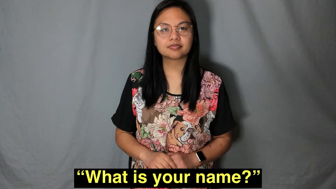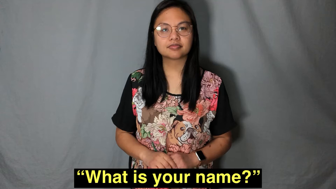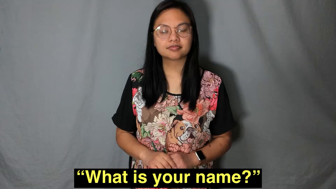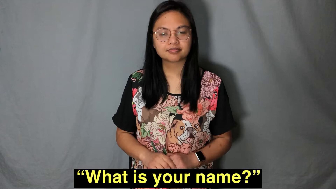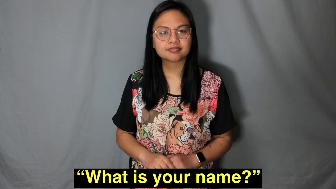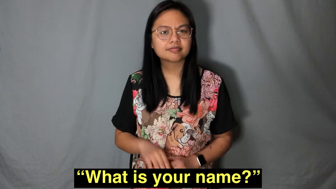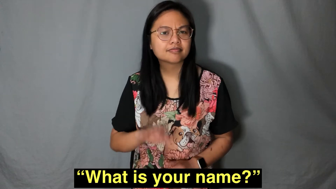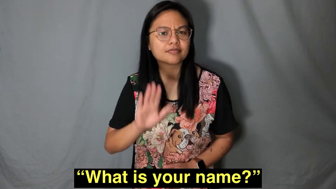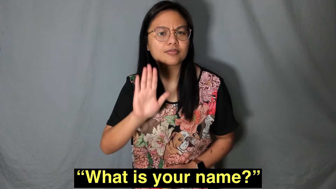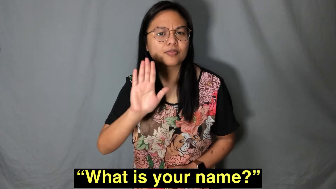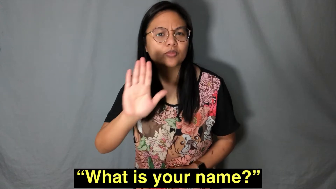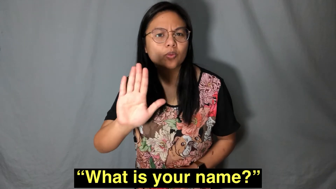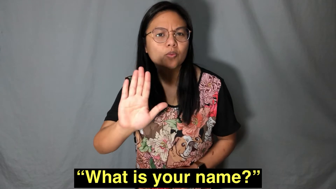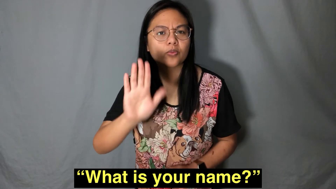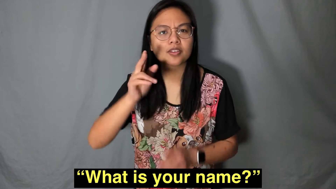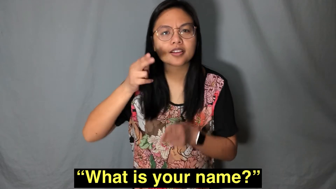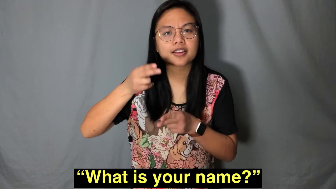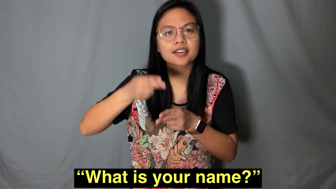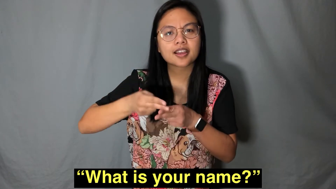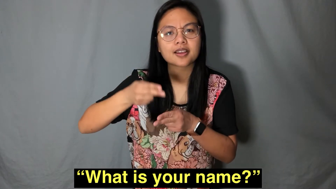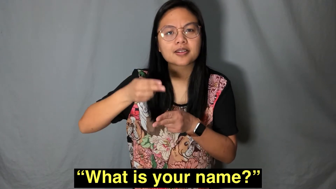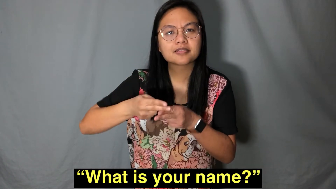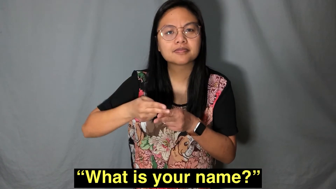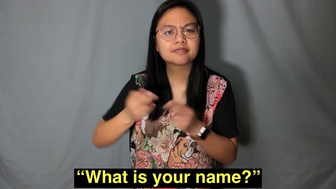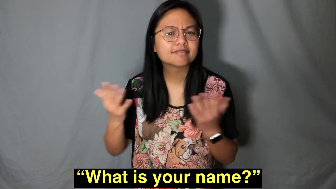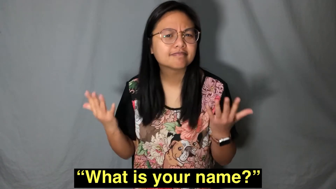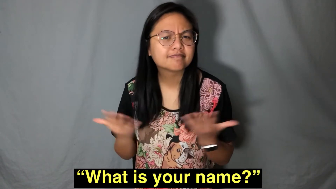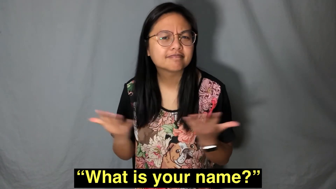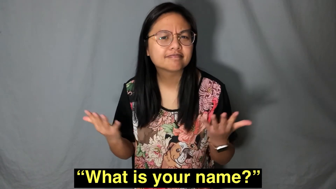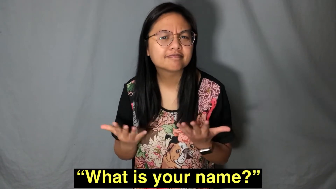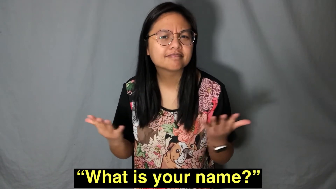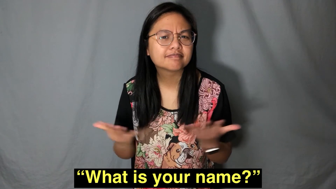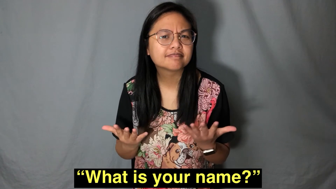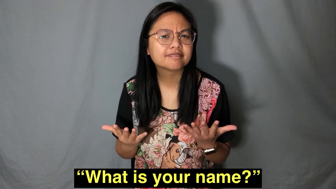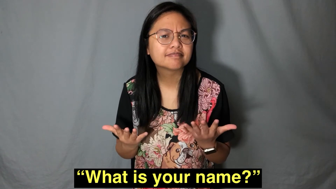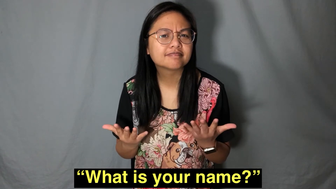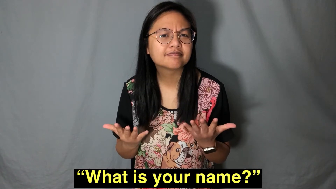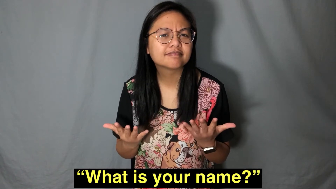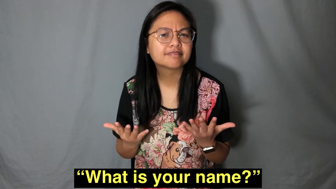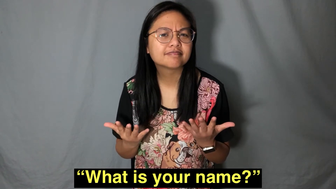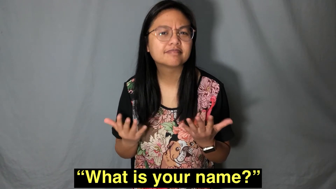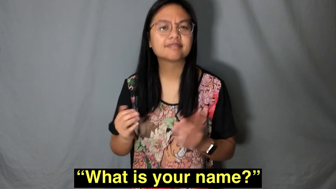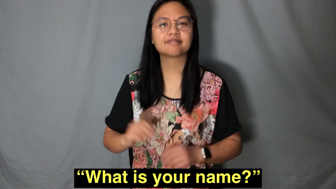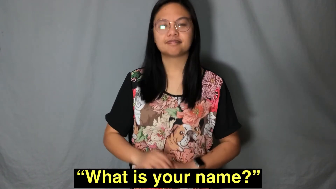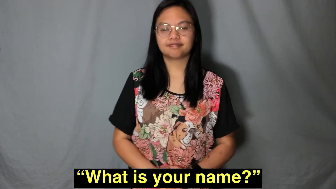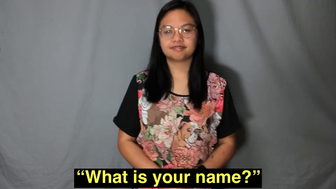WHAT'S YOUR NAME?